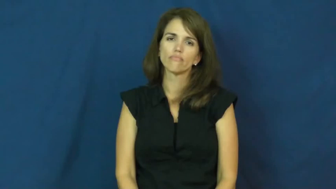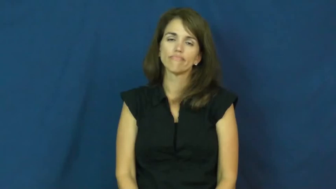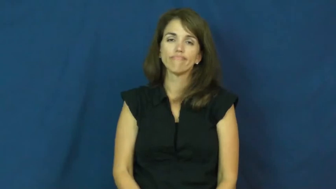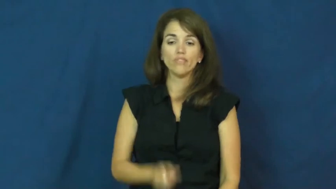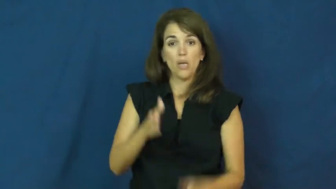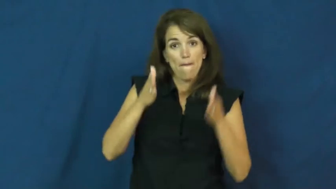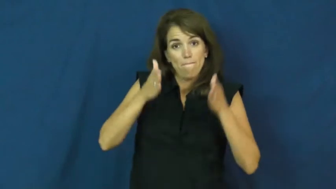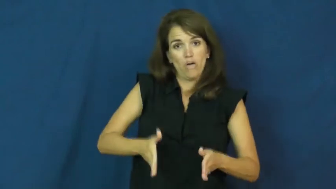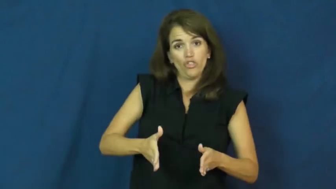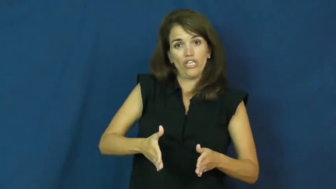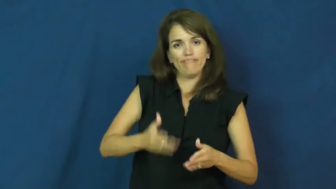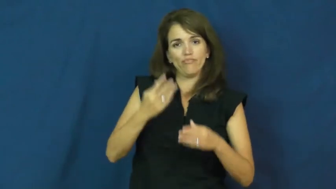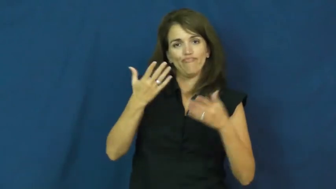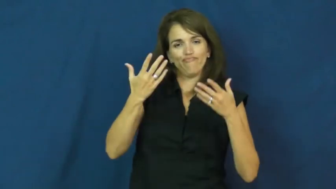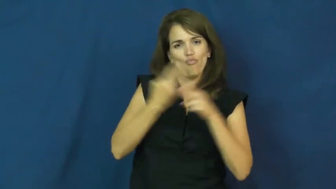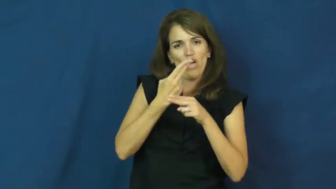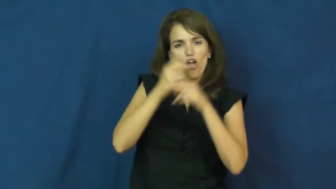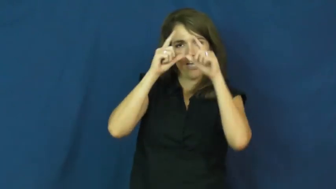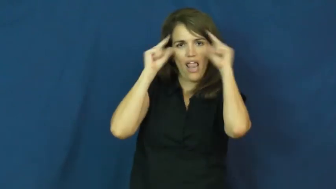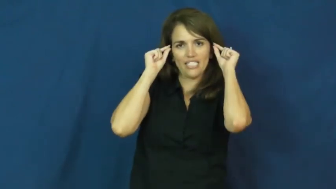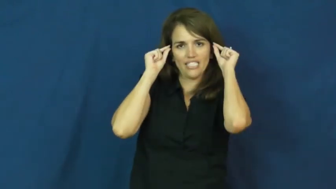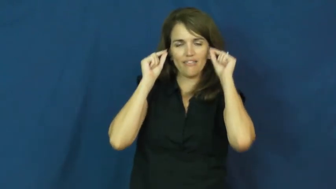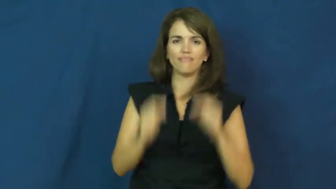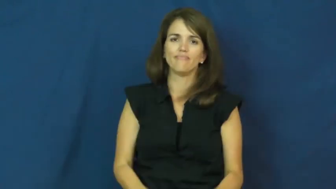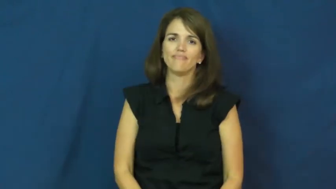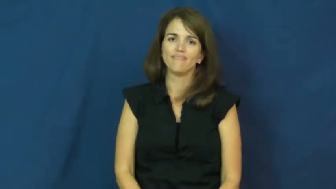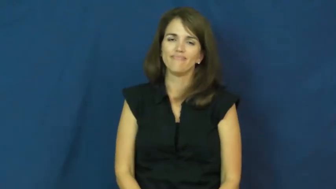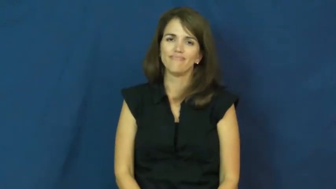four eyes